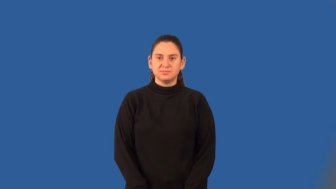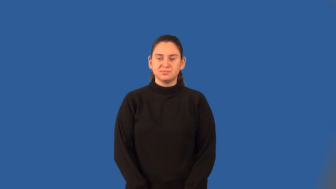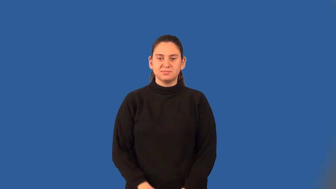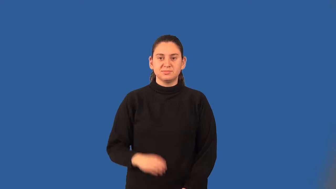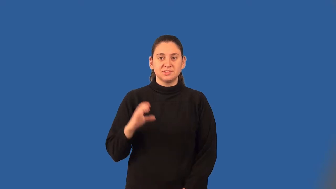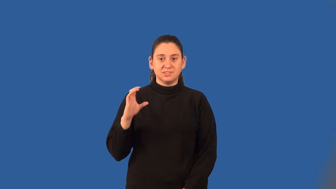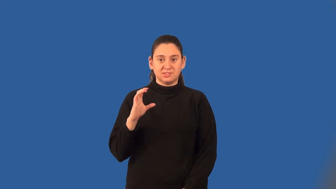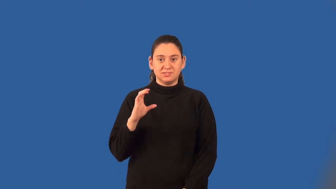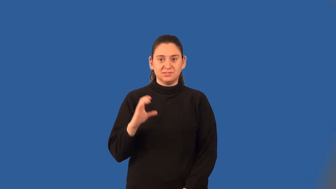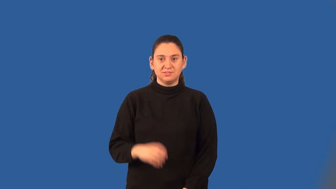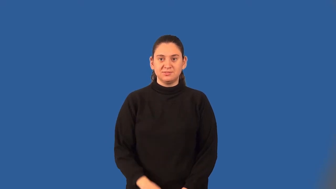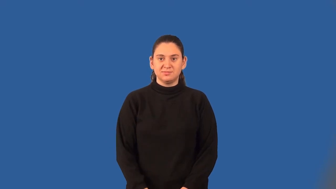celsius,centigrade